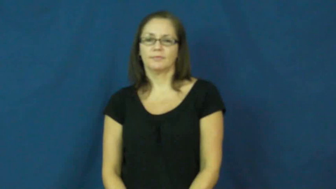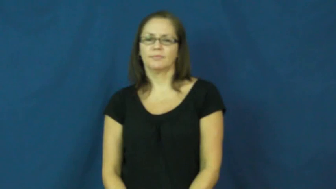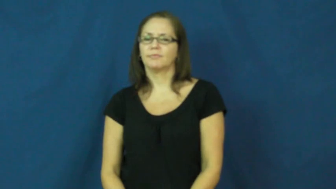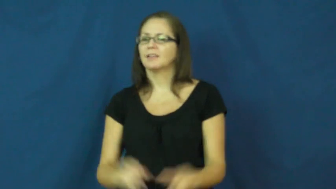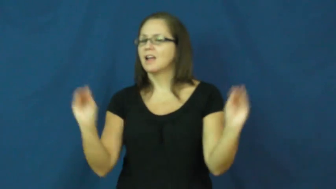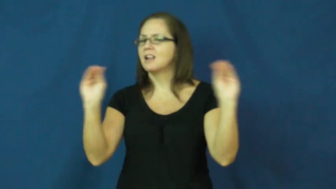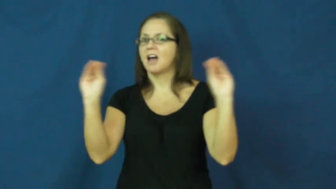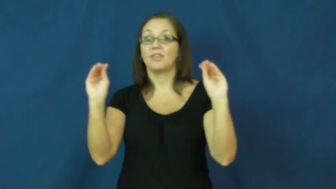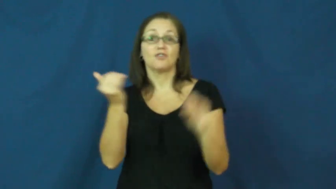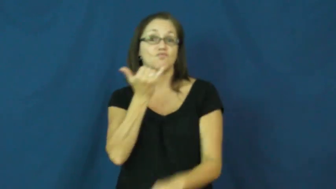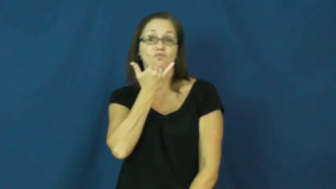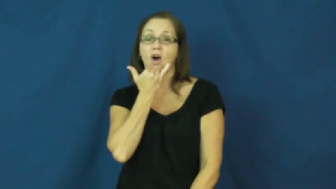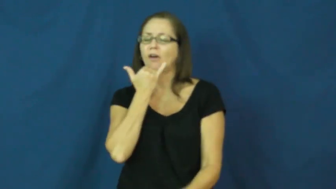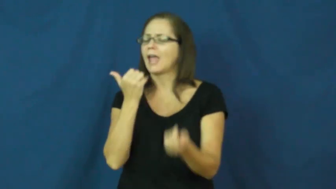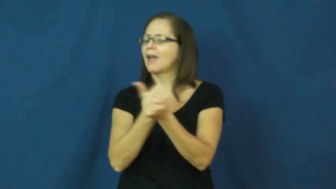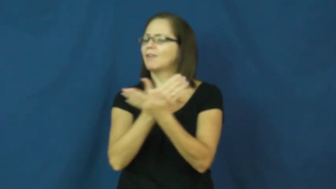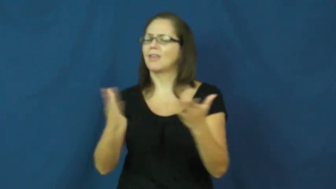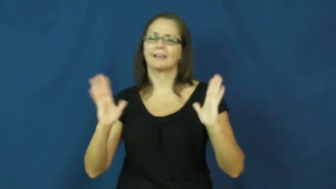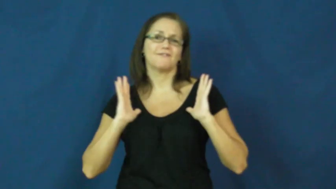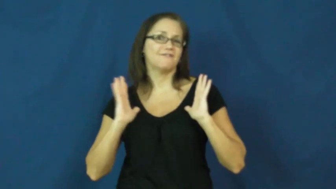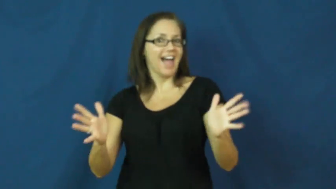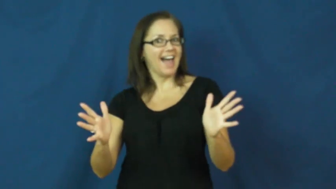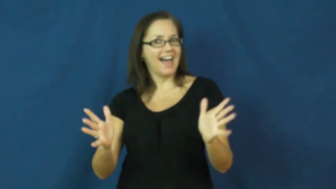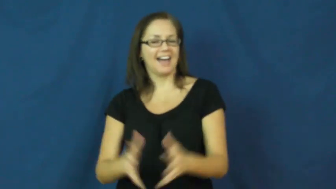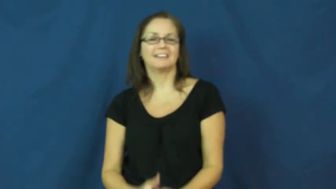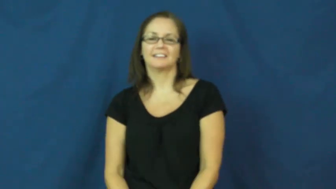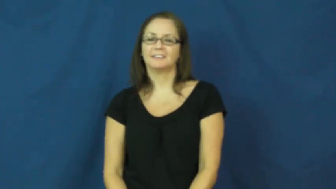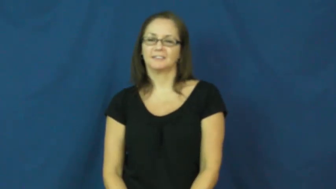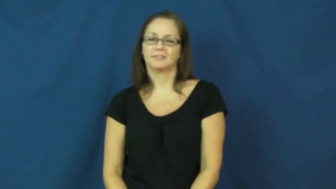clean bill of health